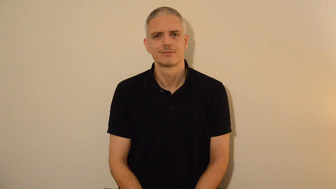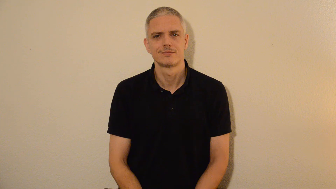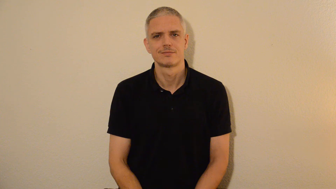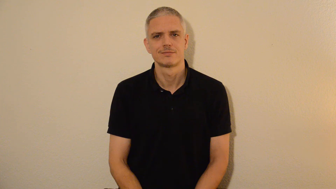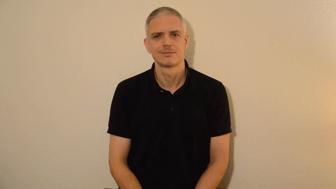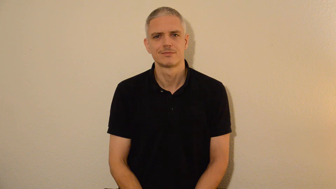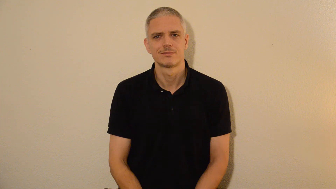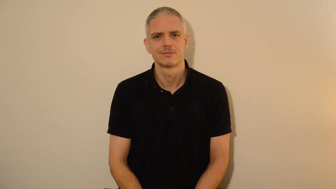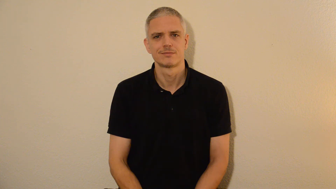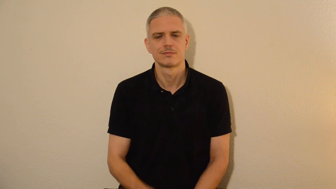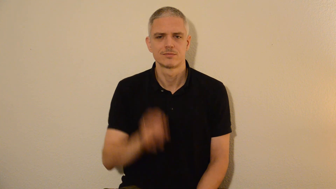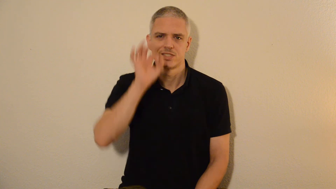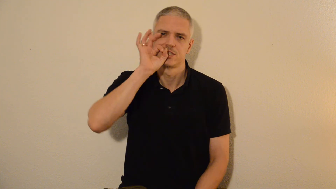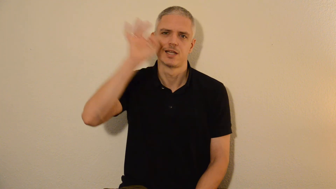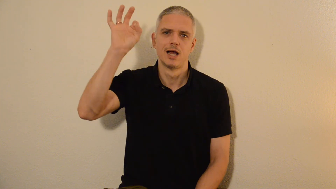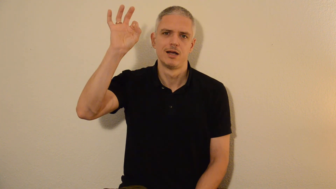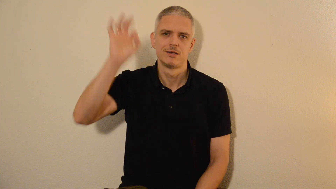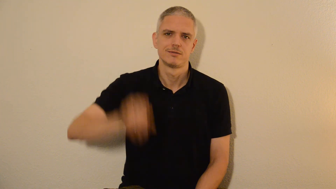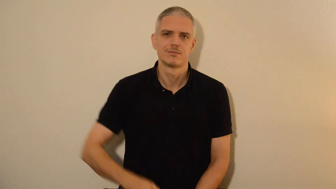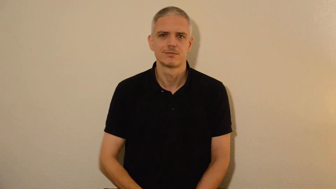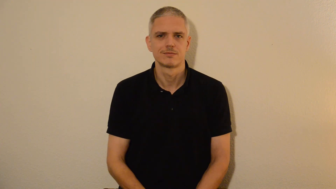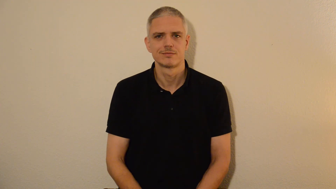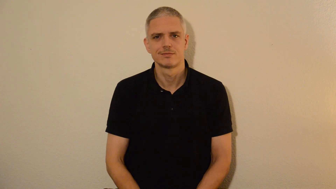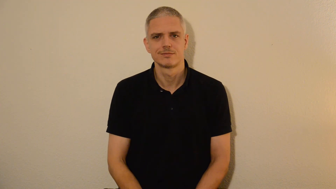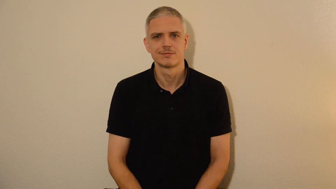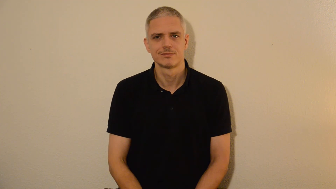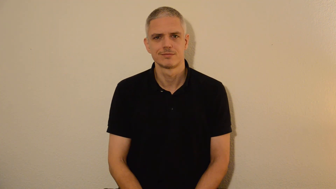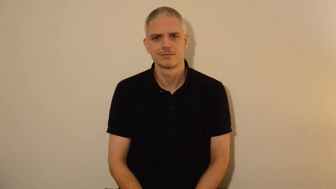cigar